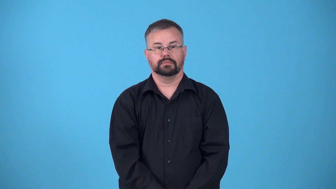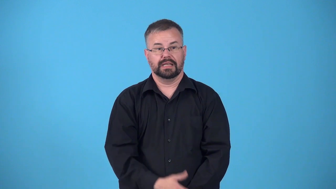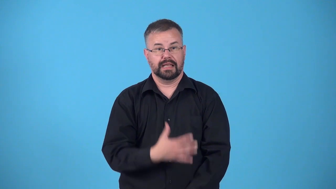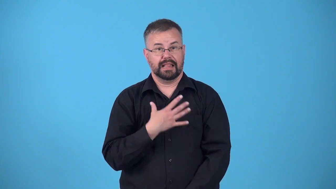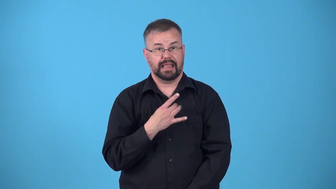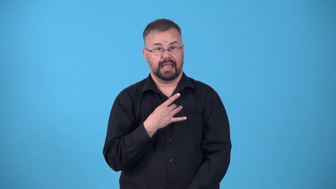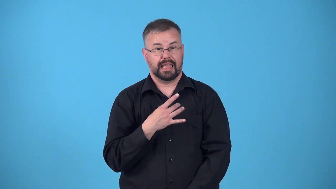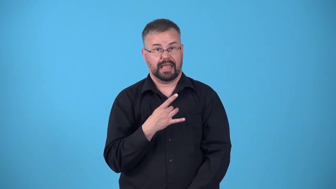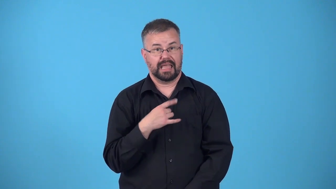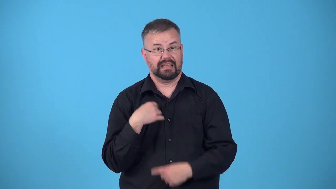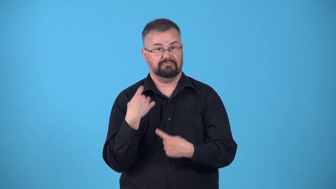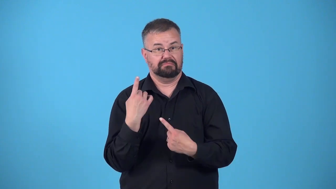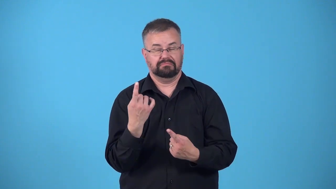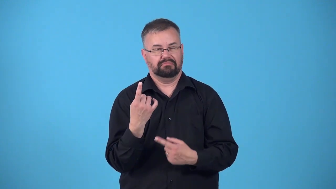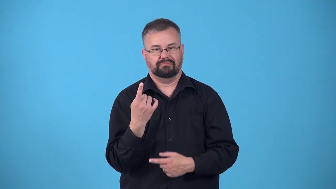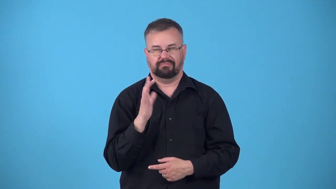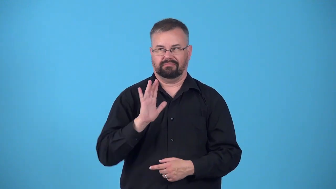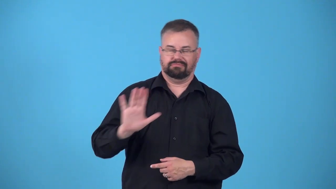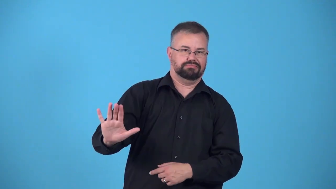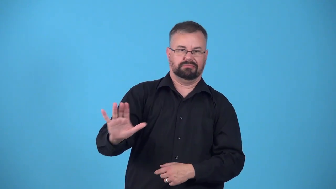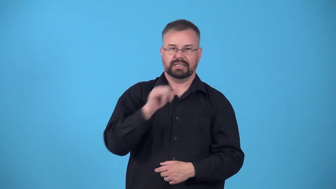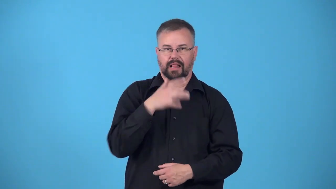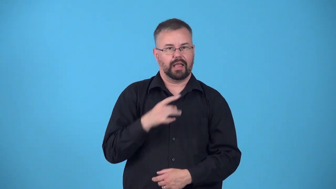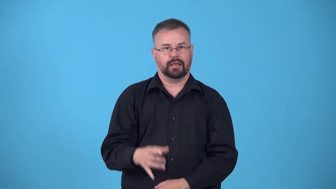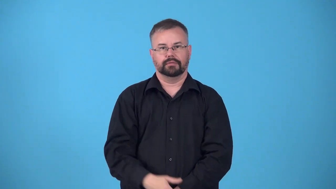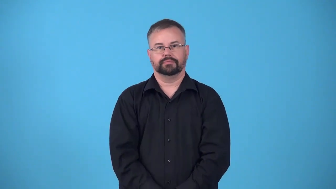turn against